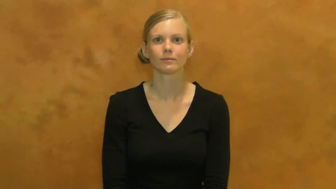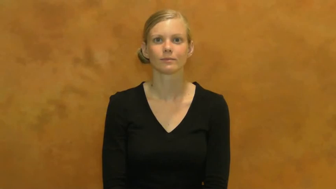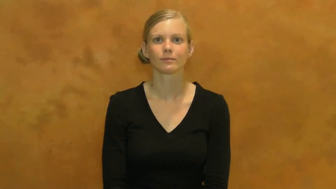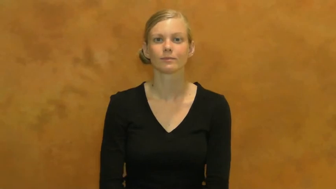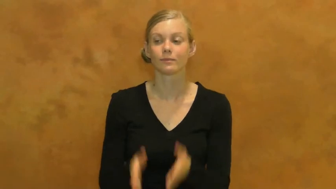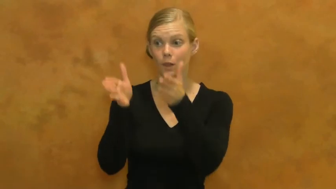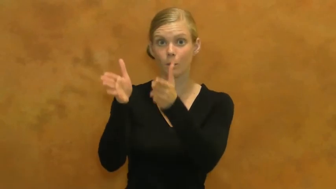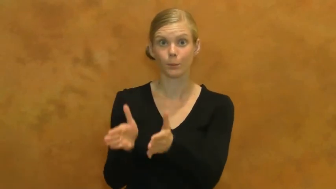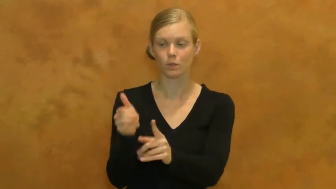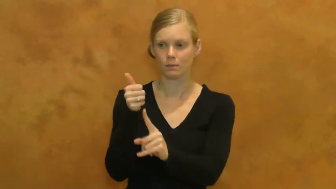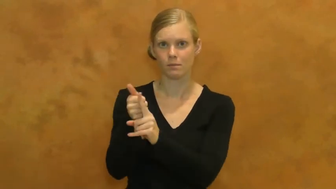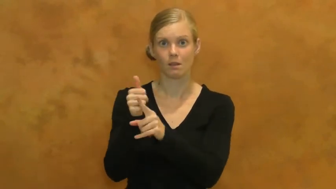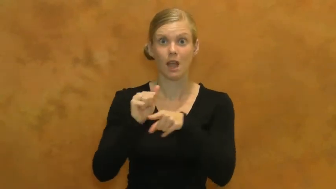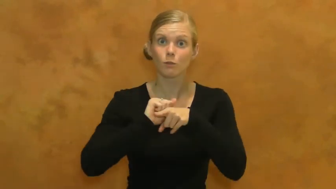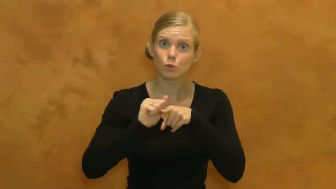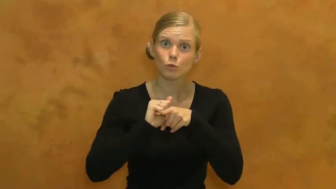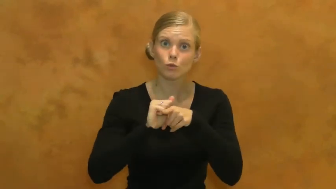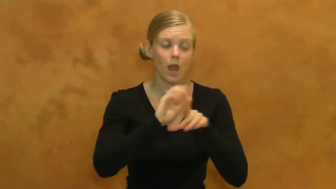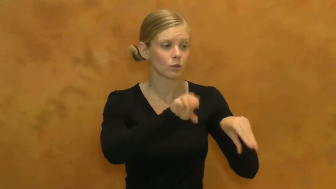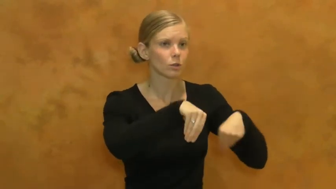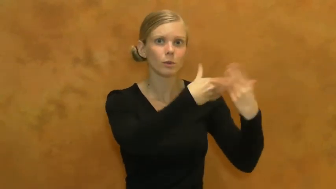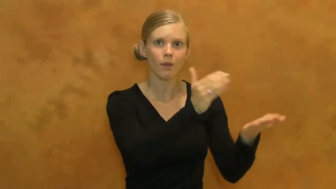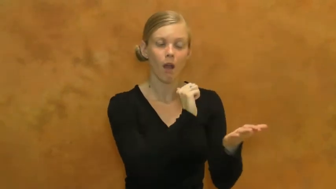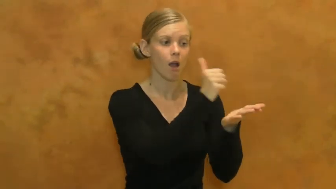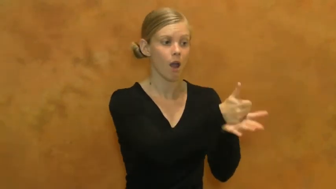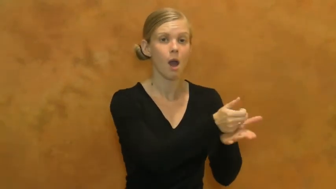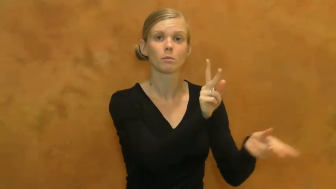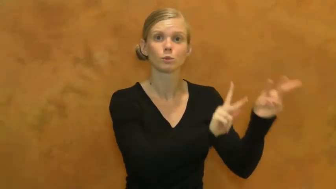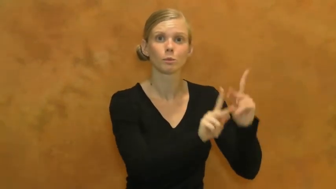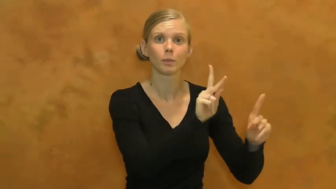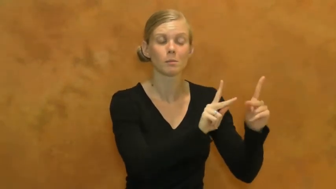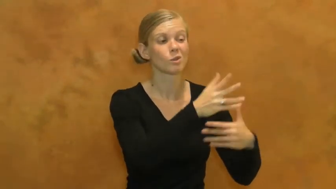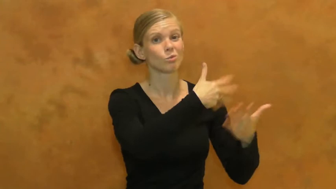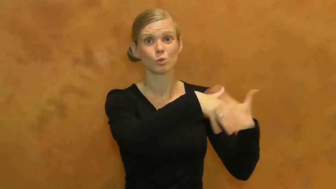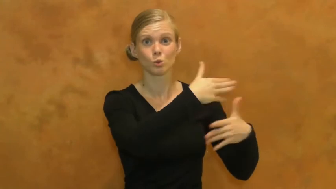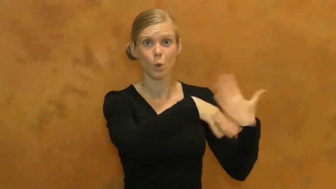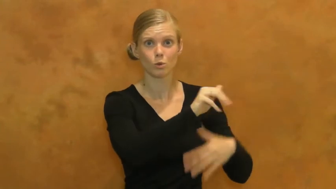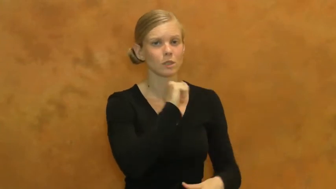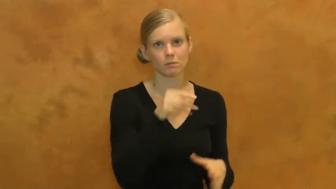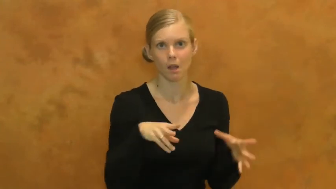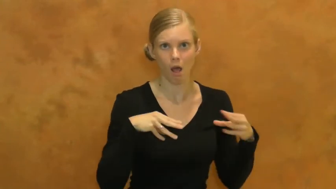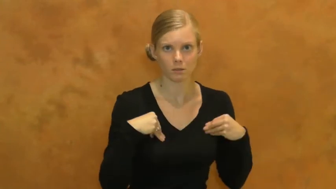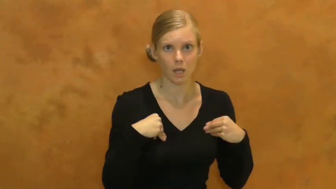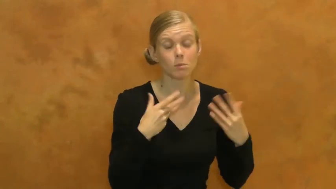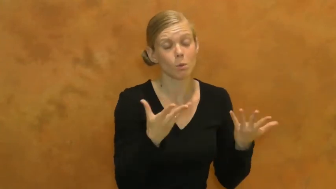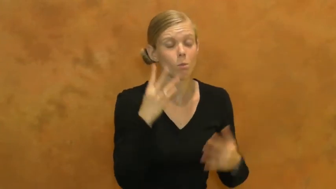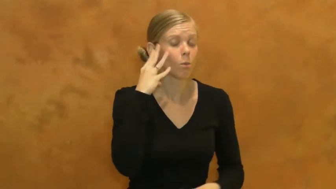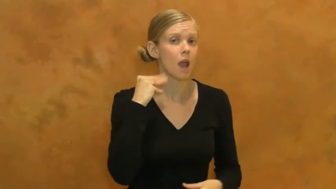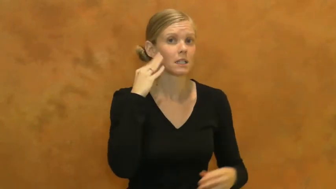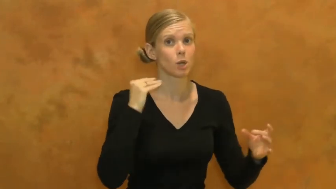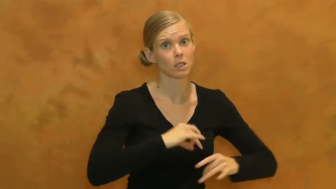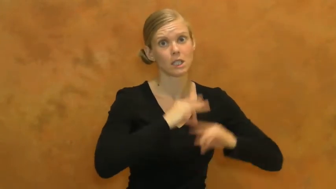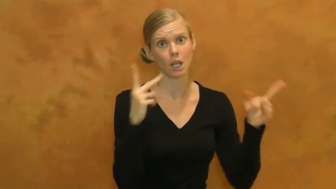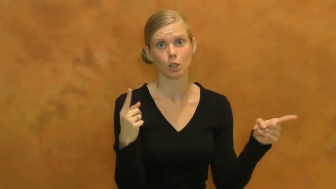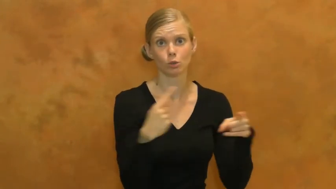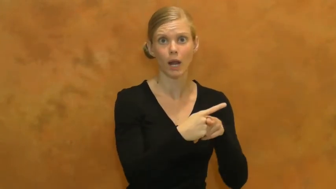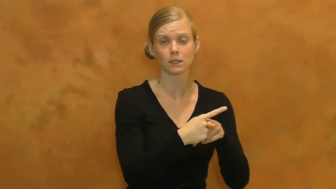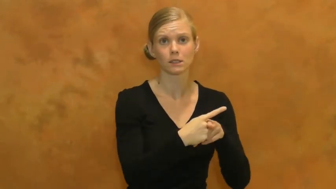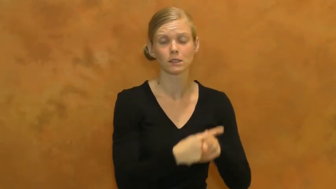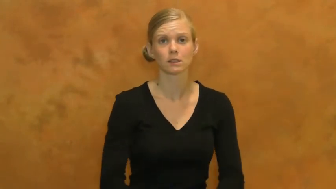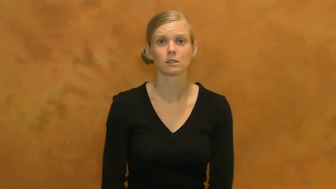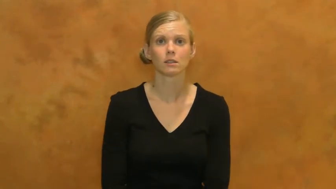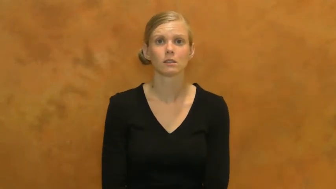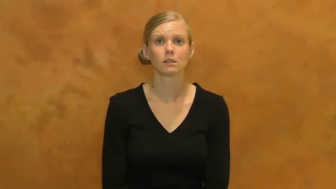social worker